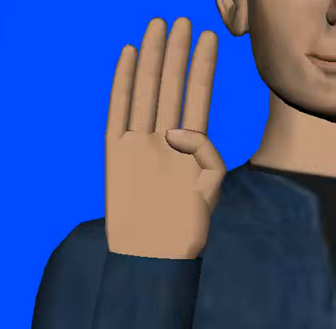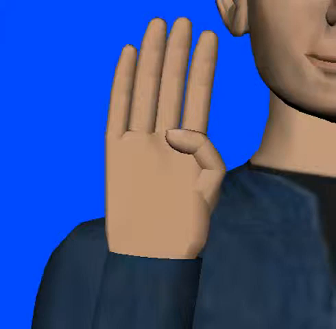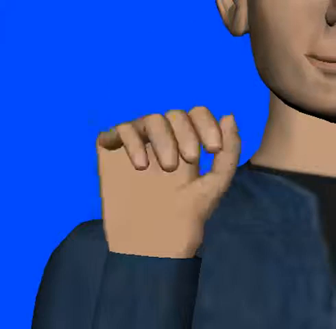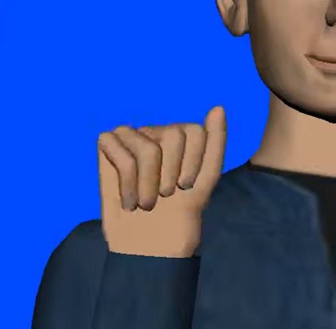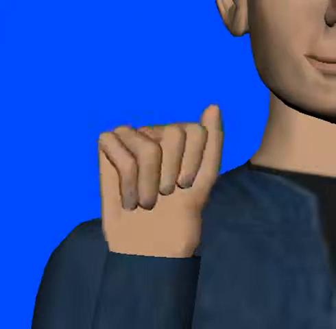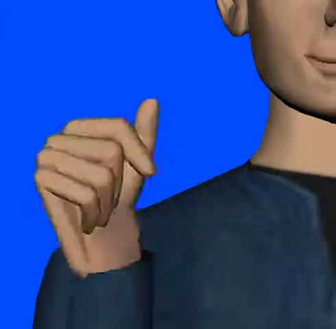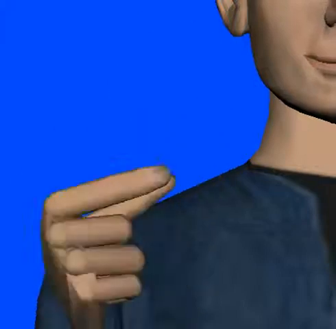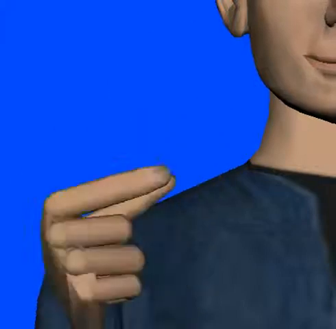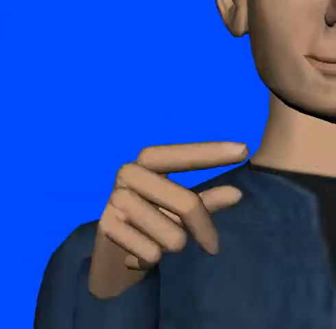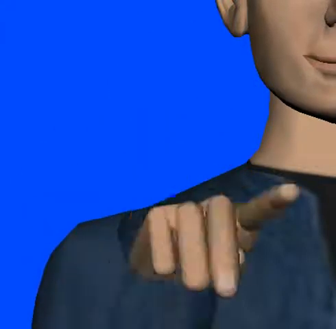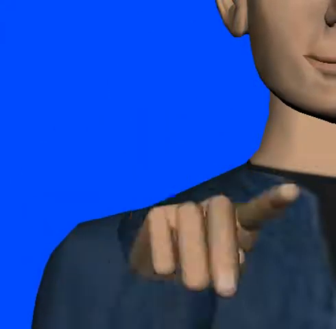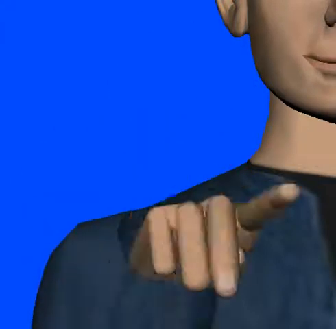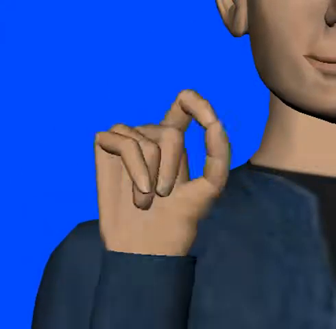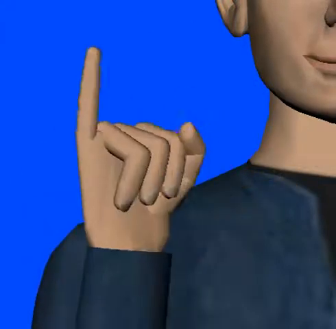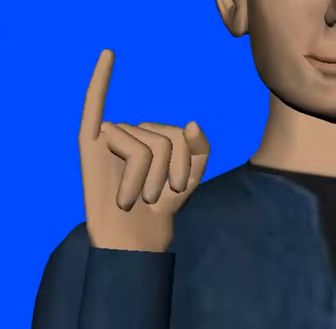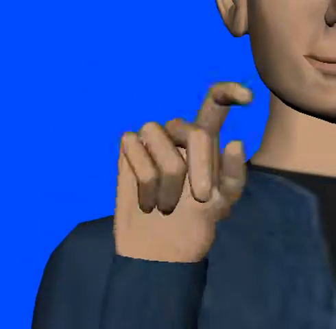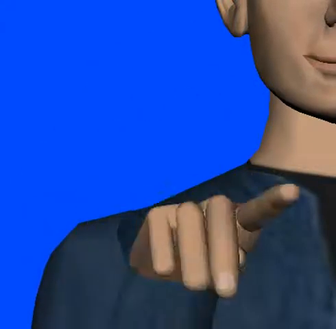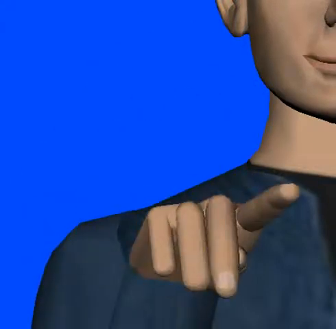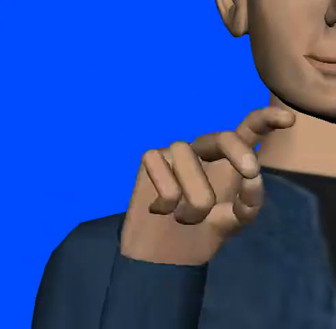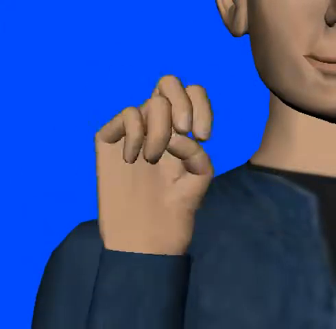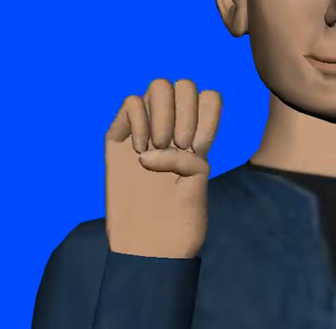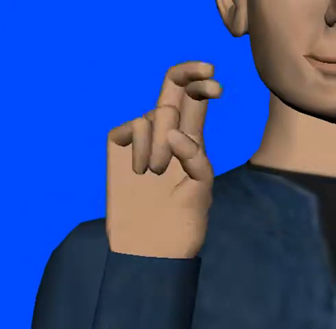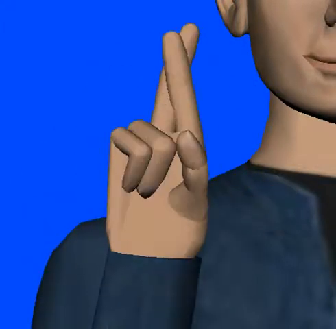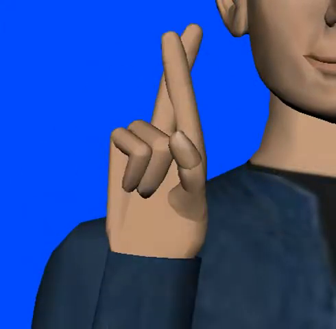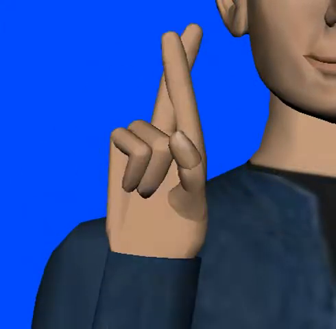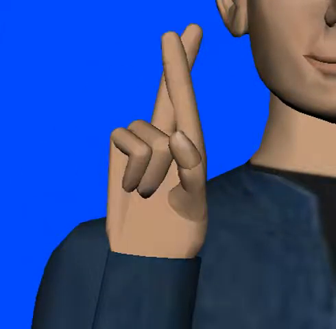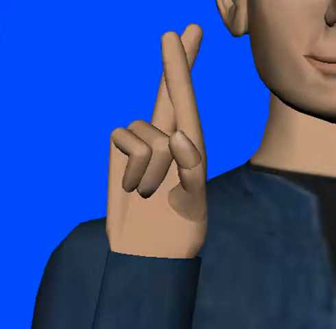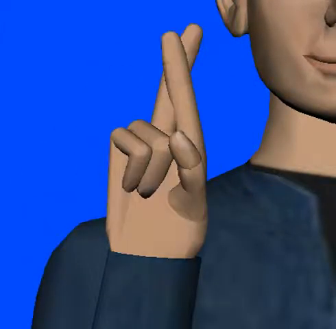bagpiper